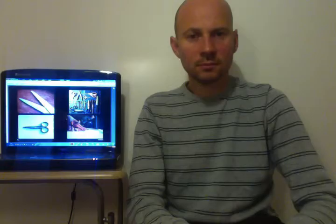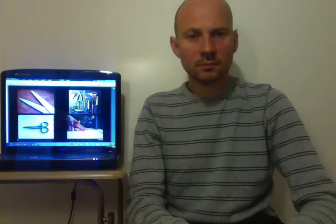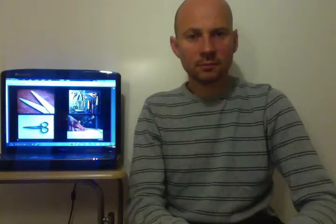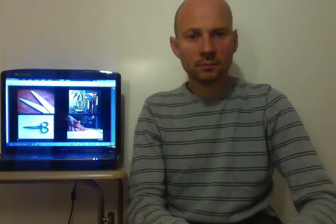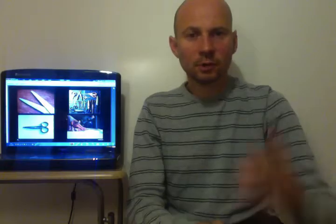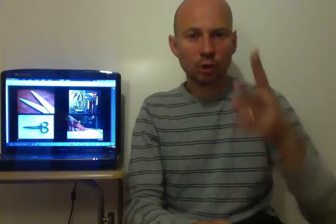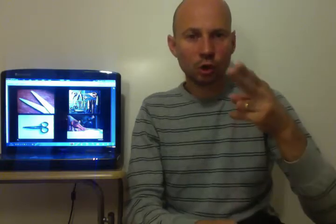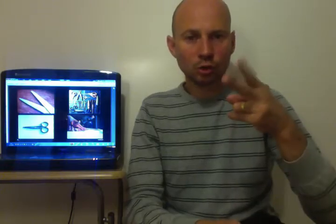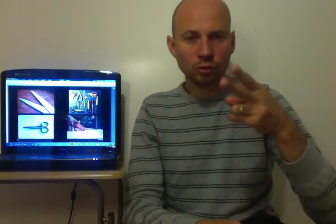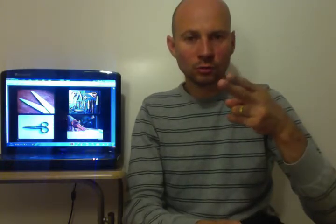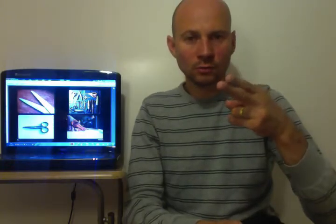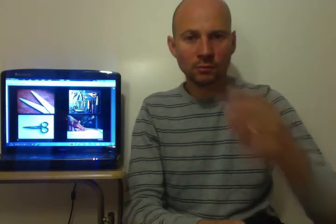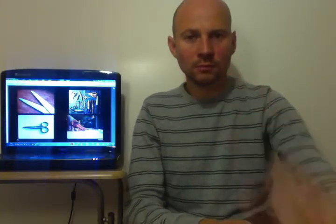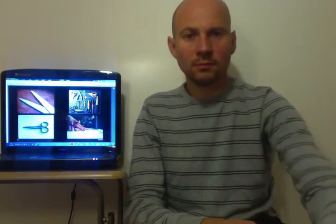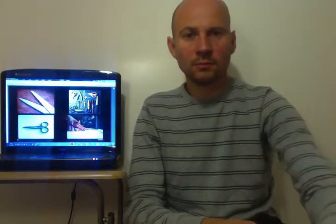scissors